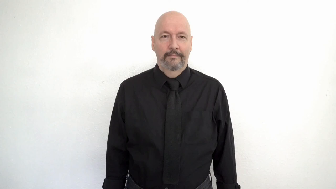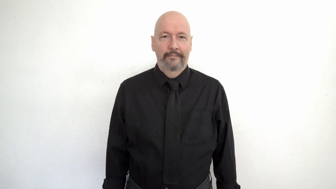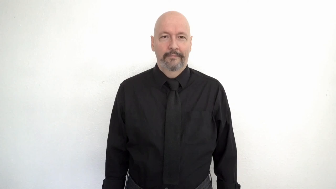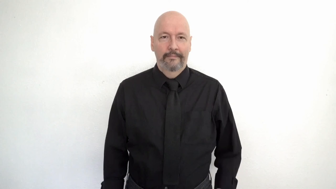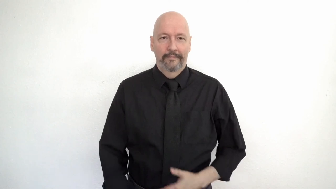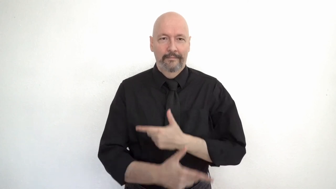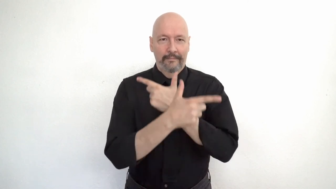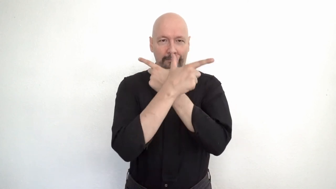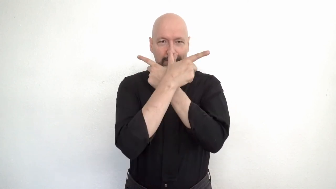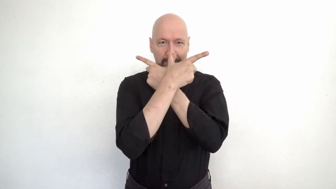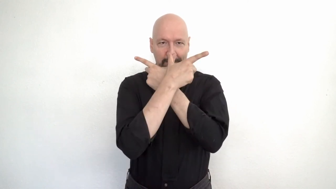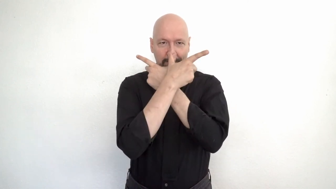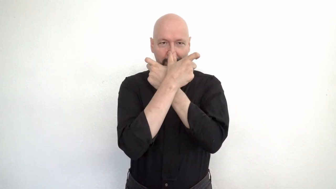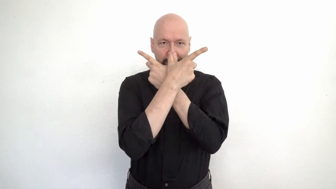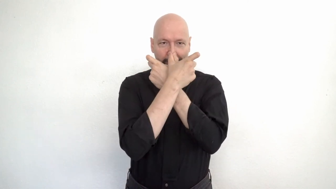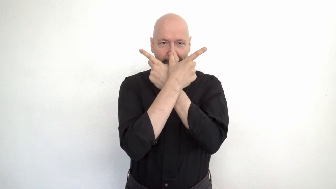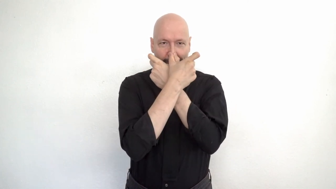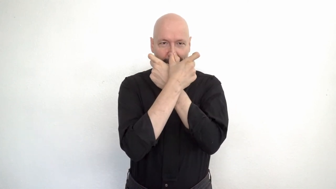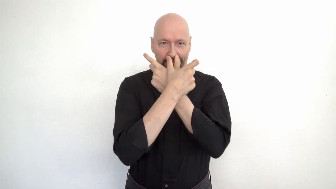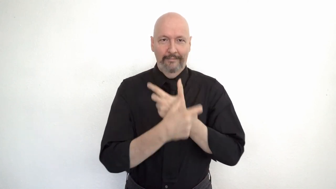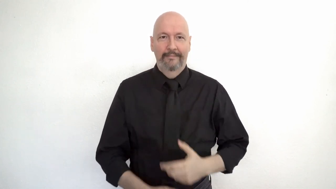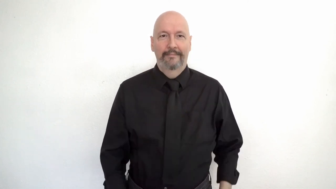COCKROACH -[roach]